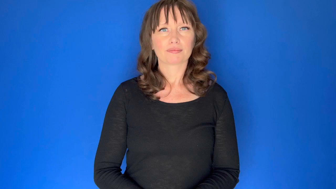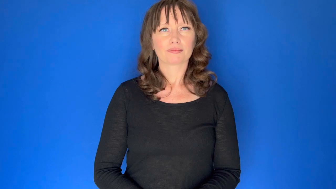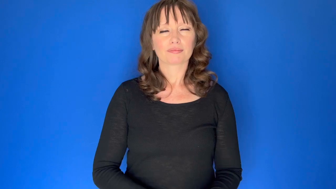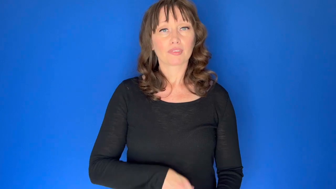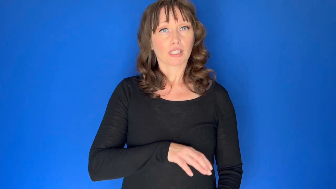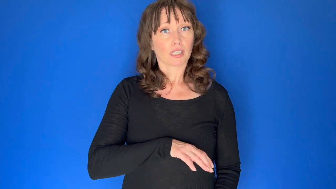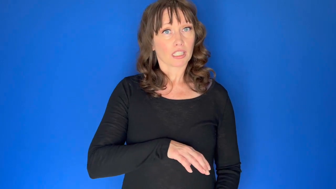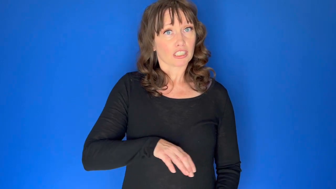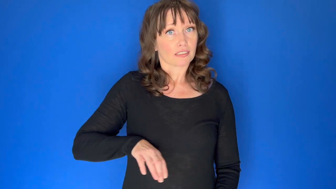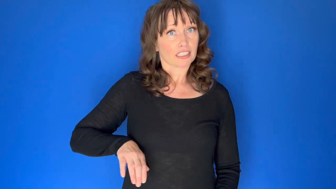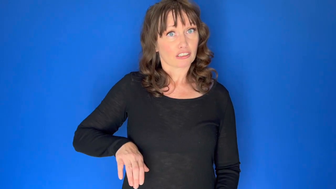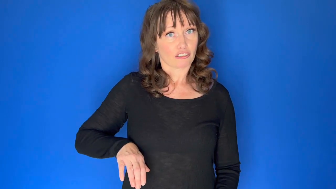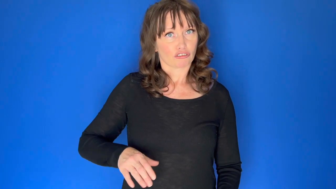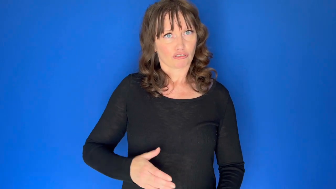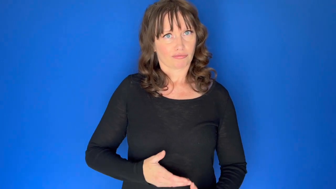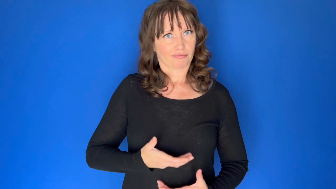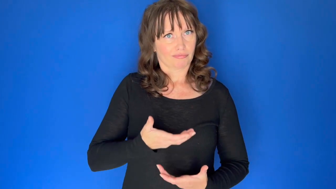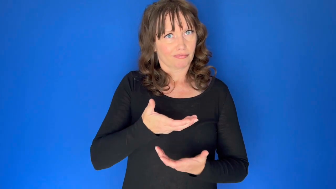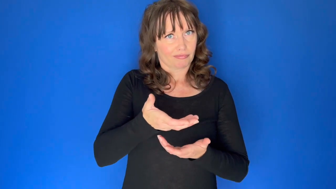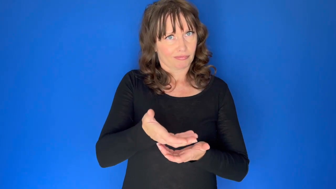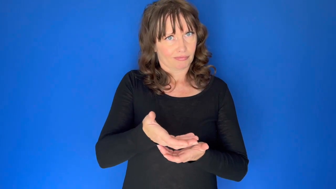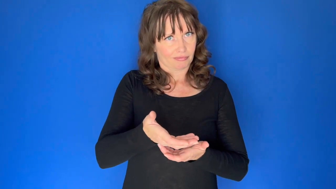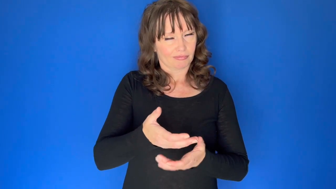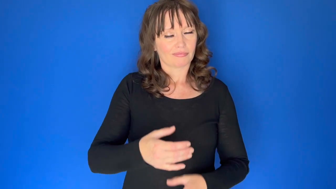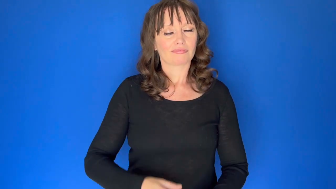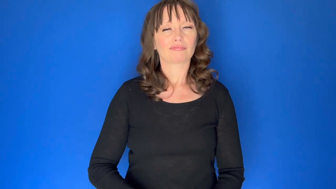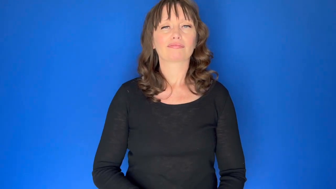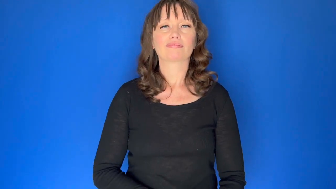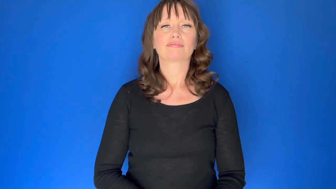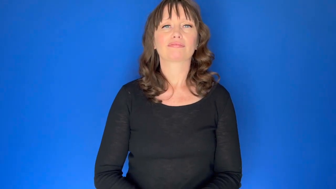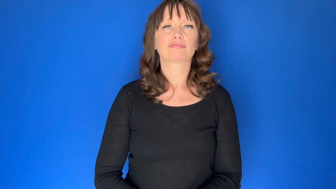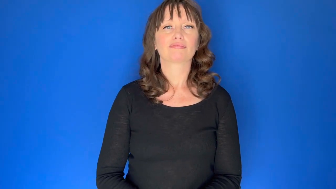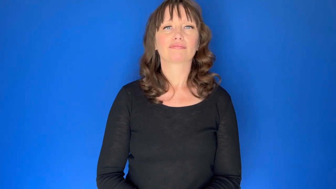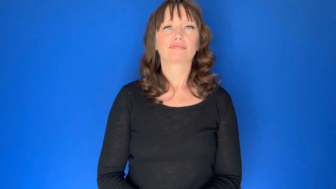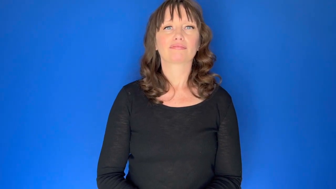born c-section baby deliver